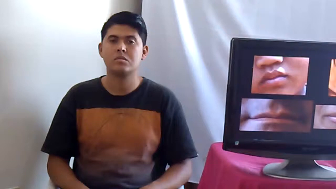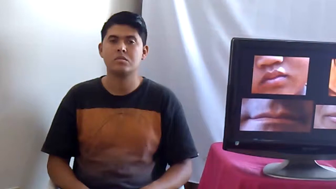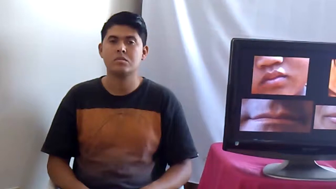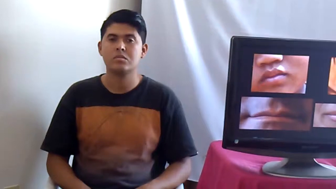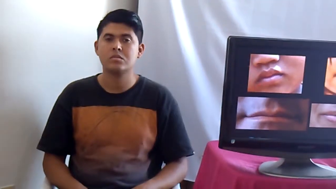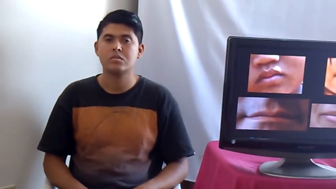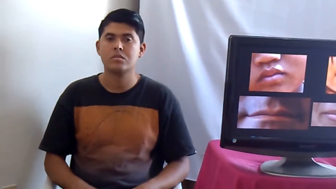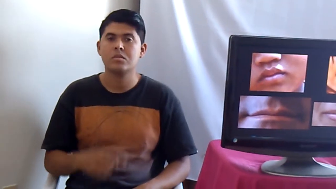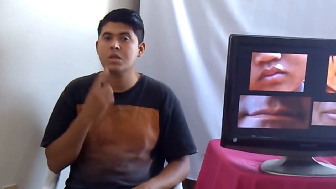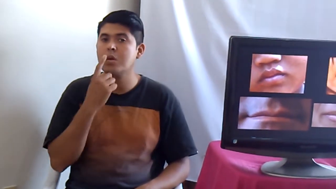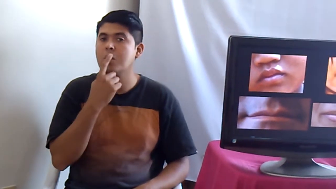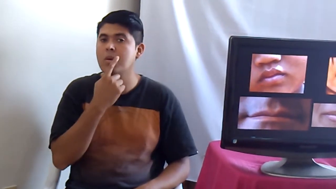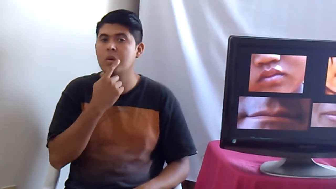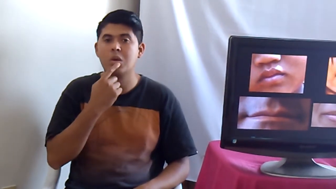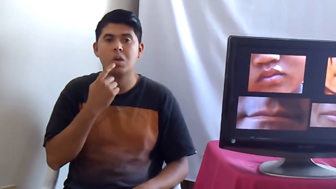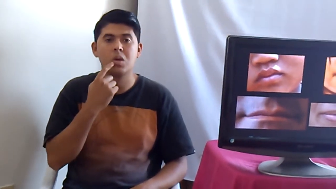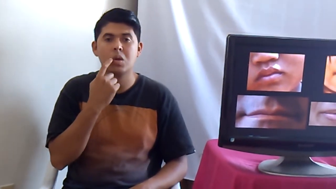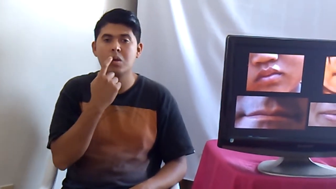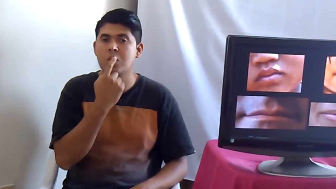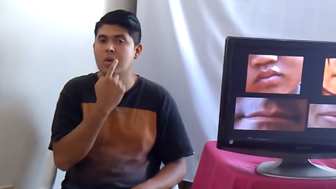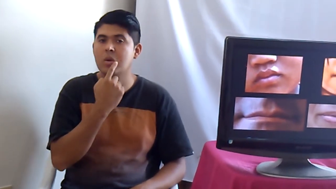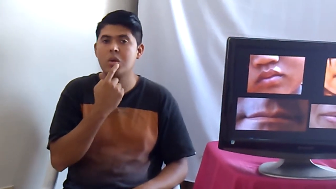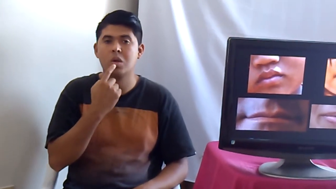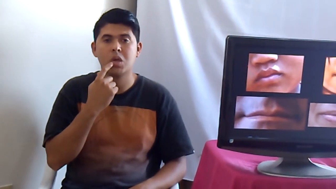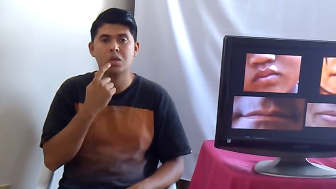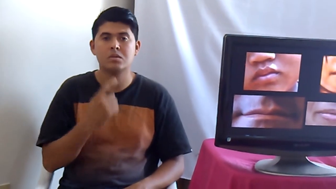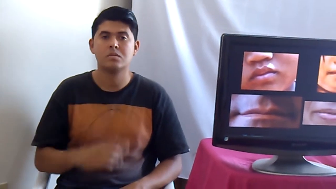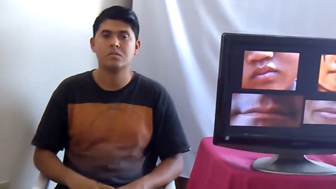lip